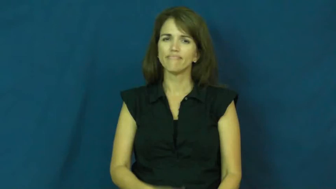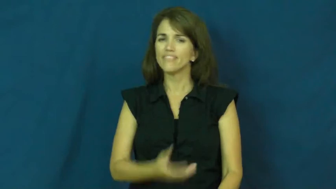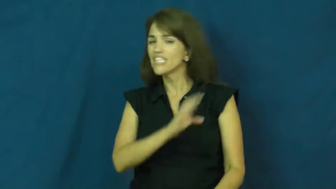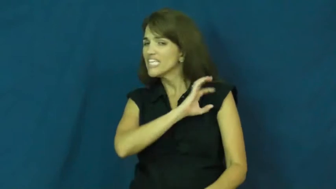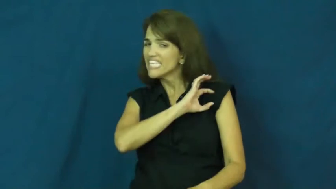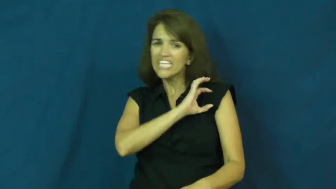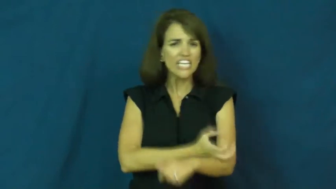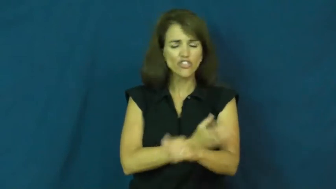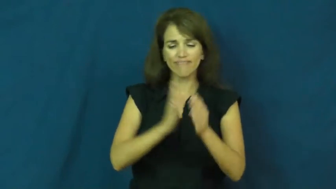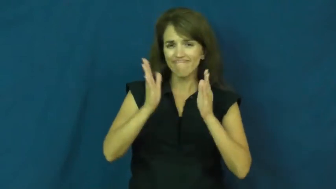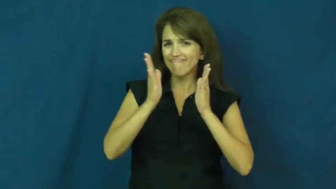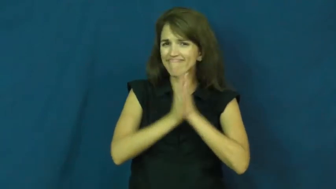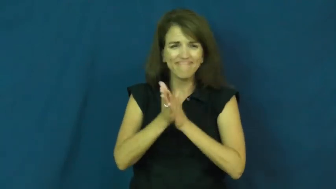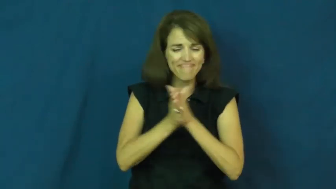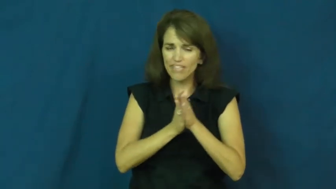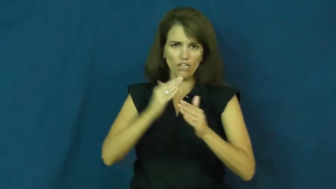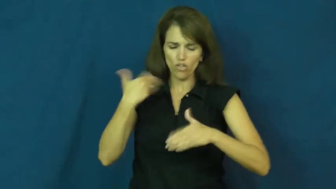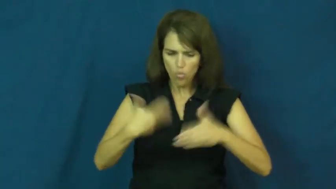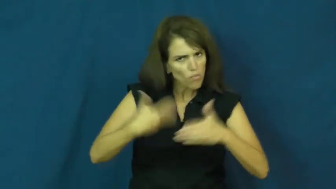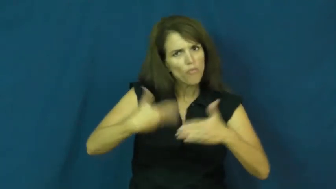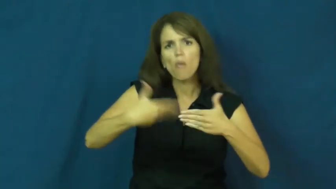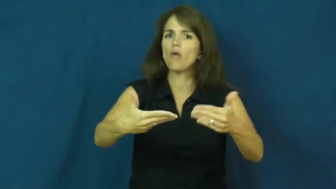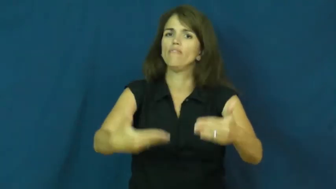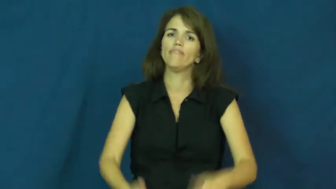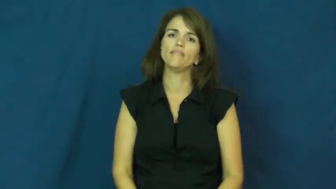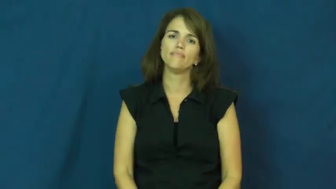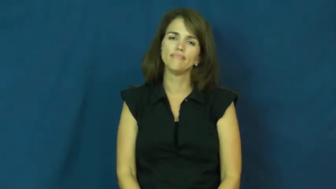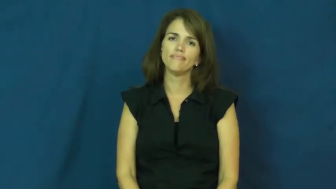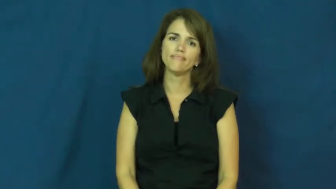full throttle